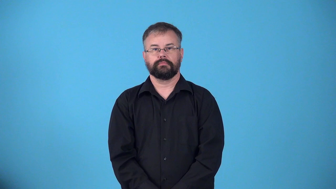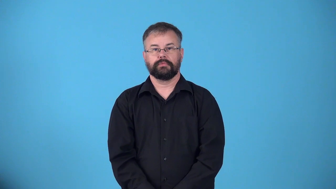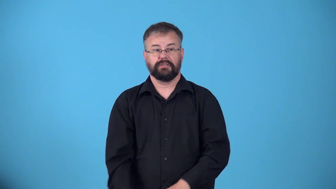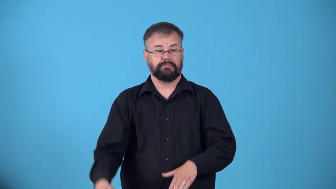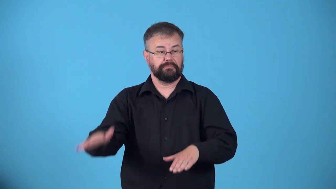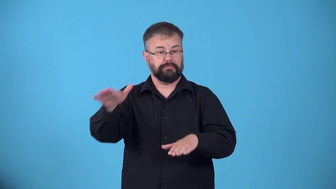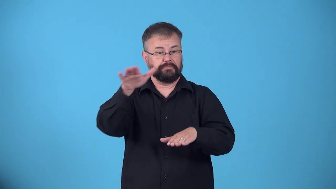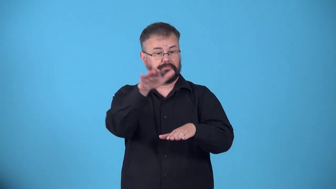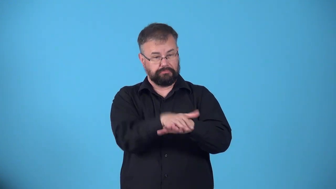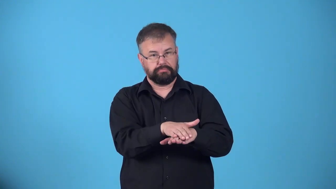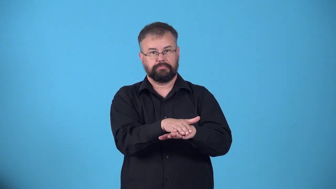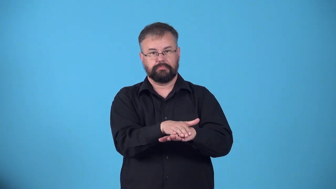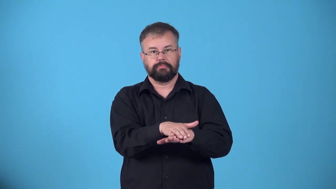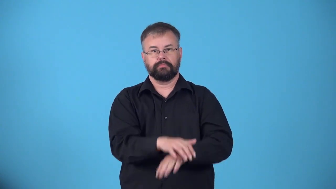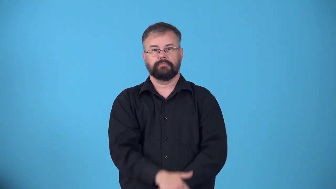land, land on